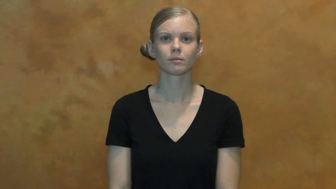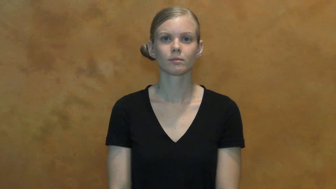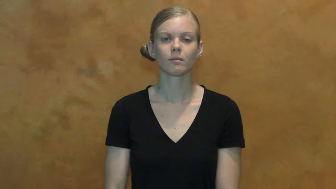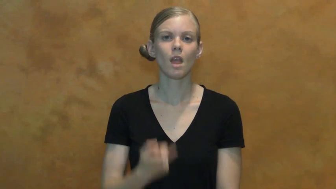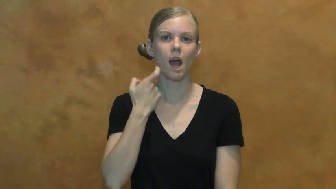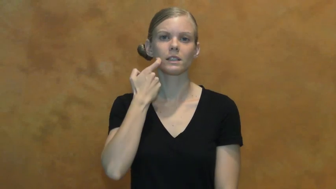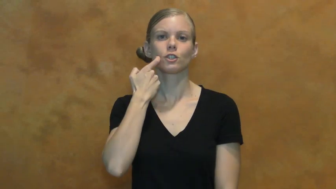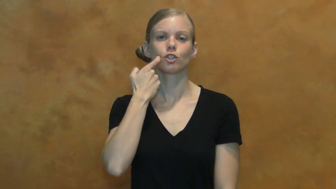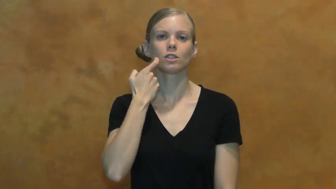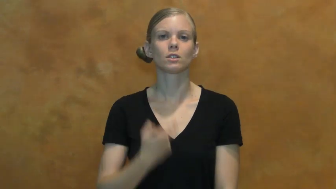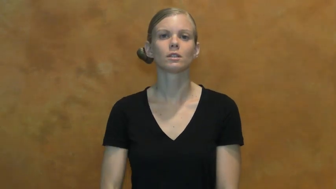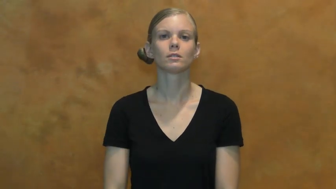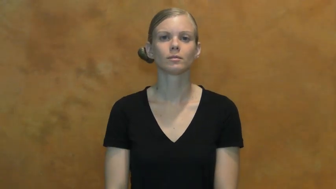addiction